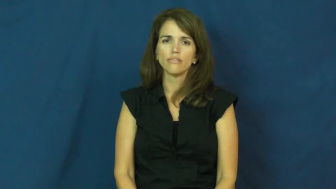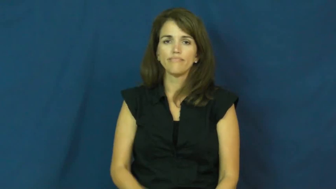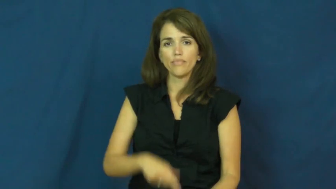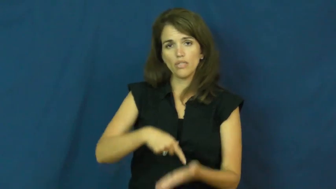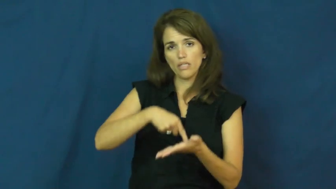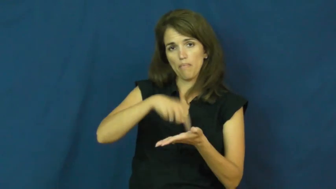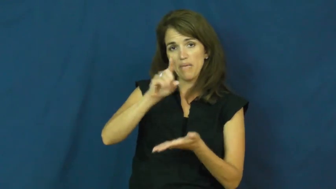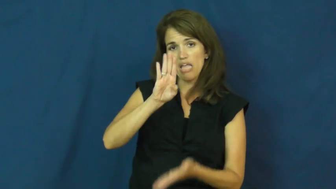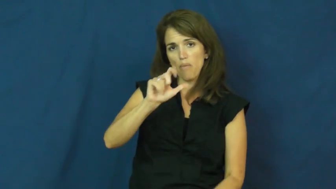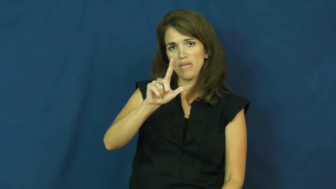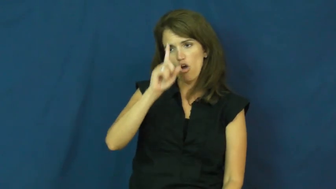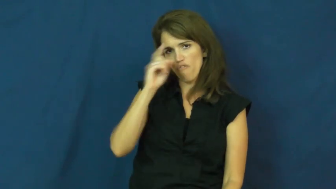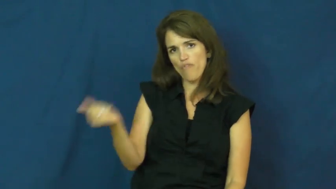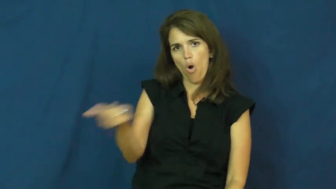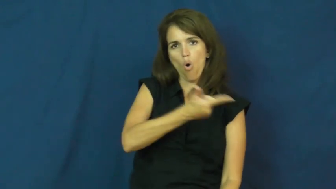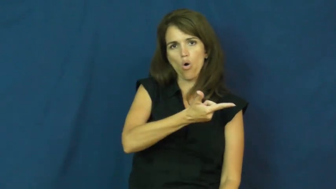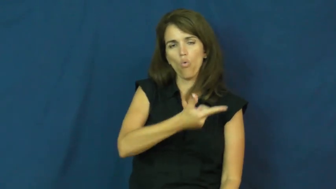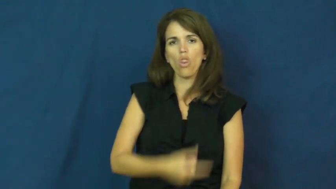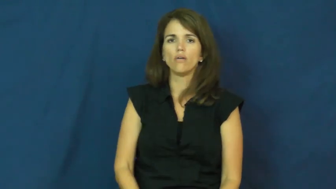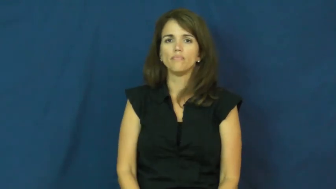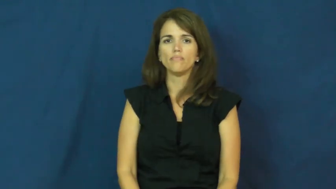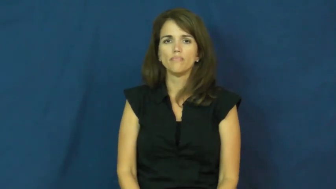foot the bill